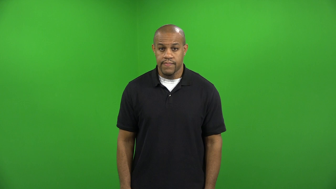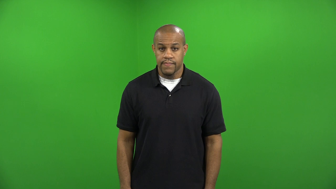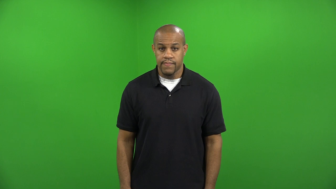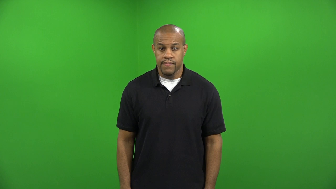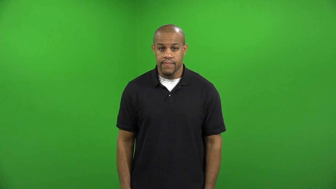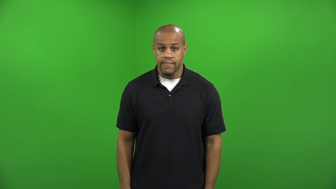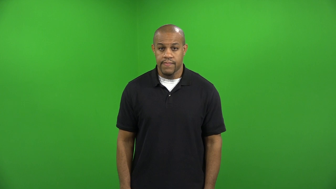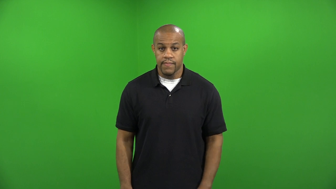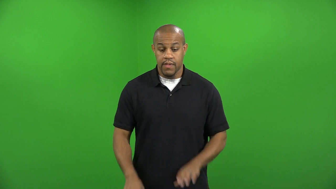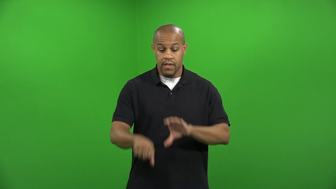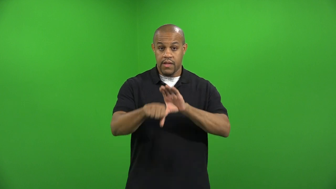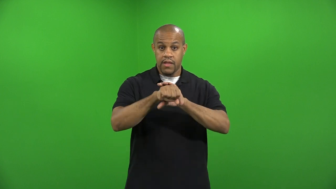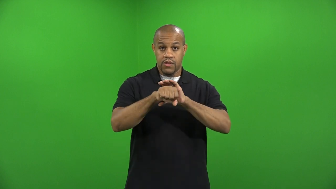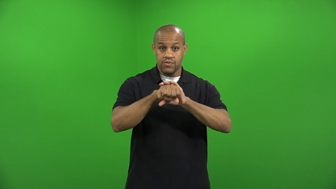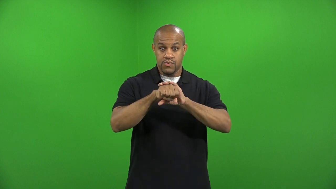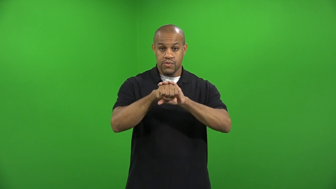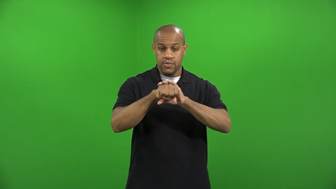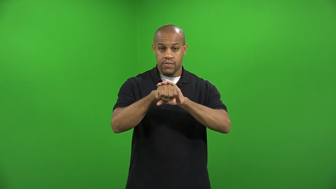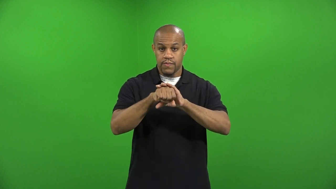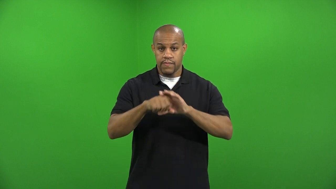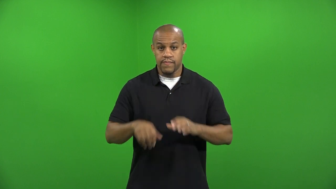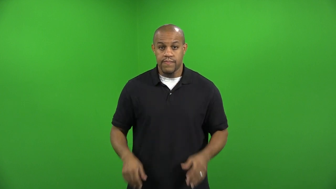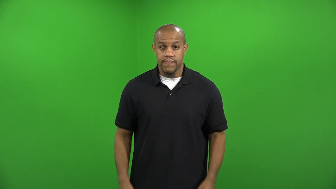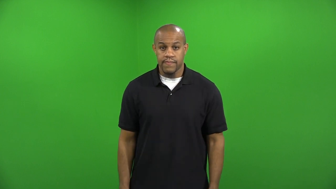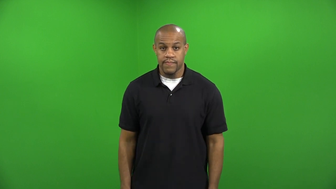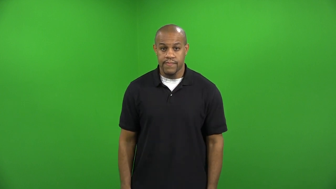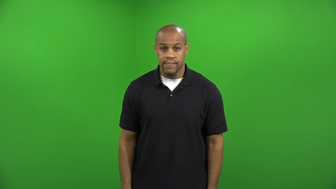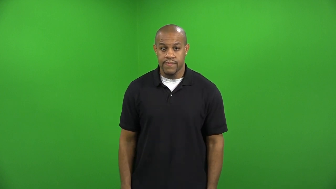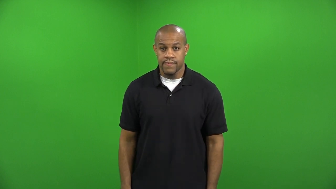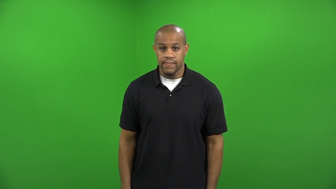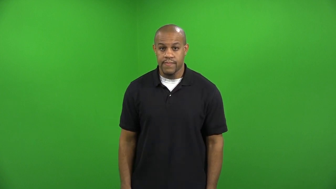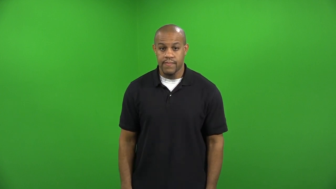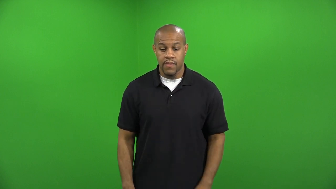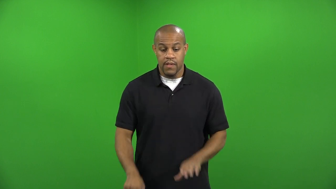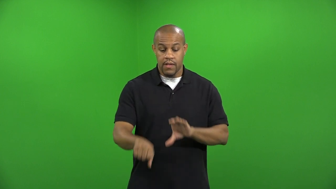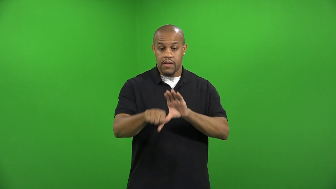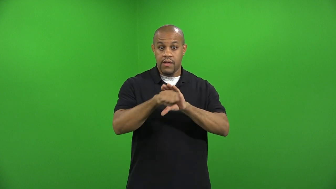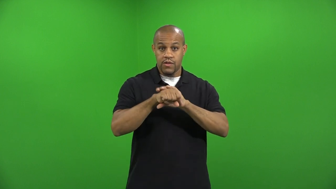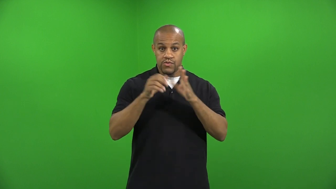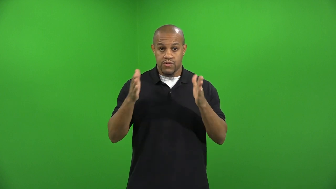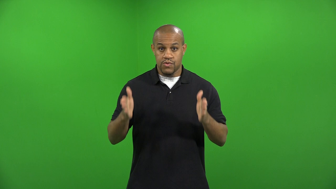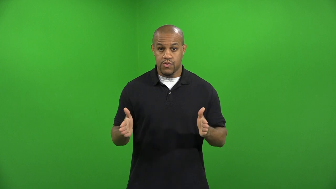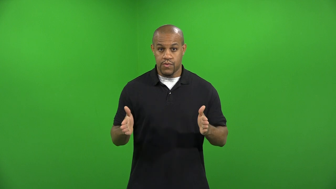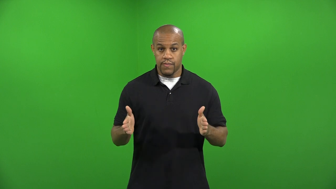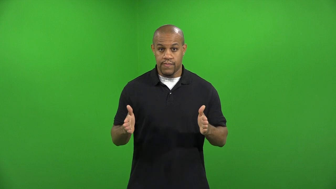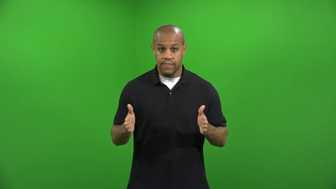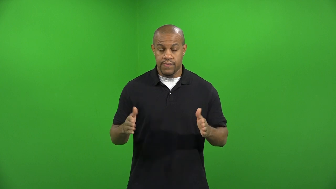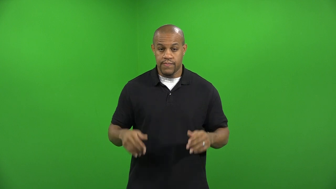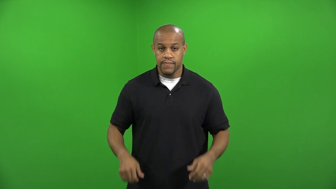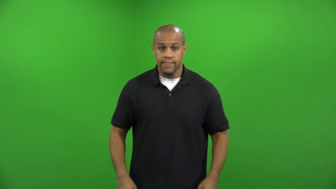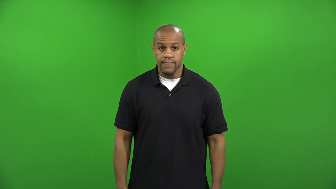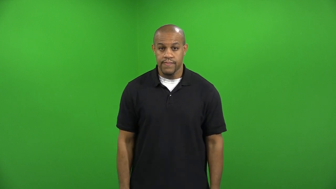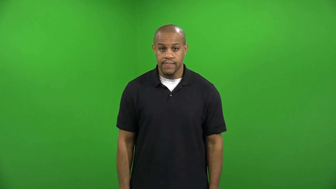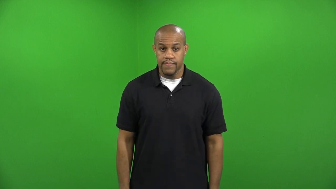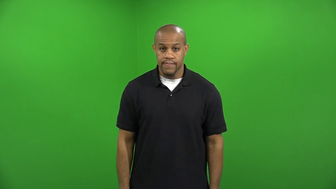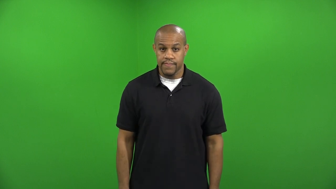Catcher